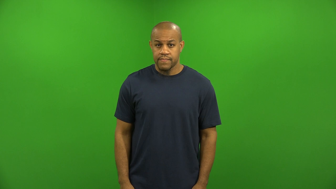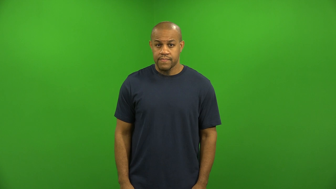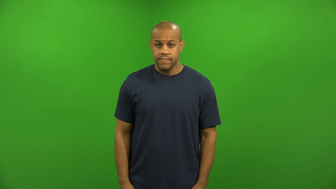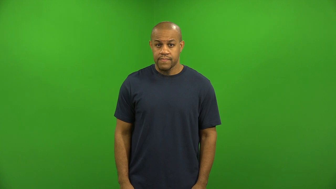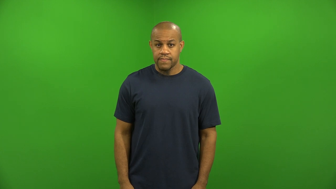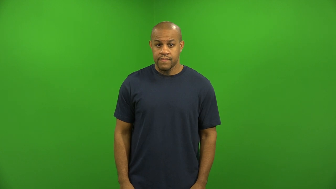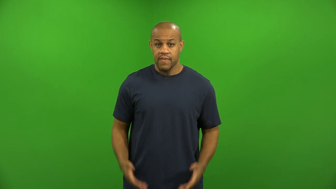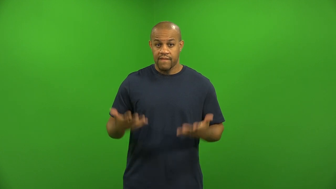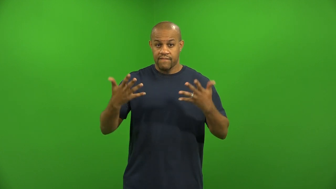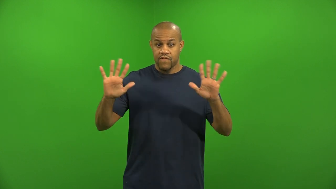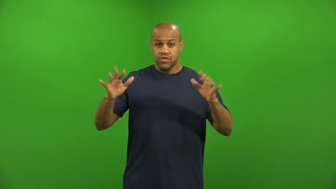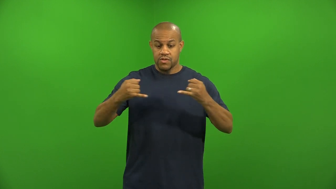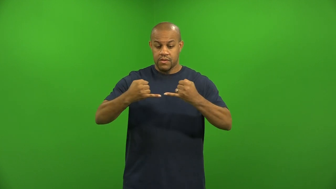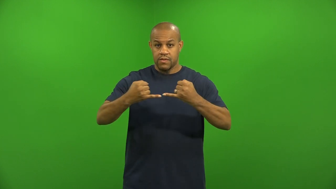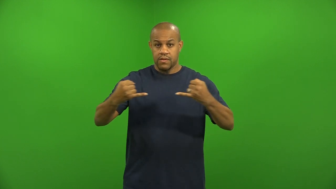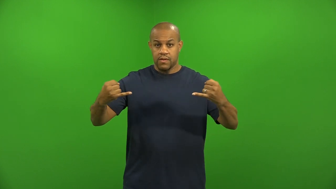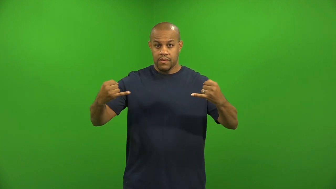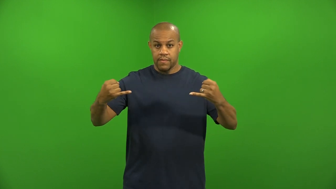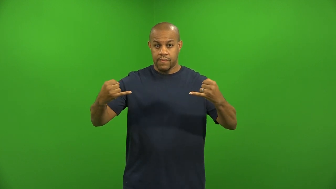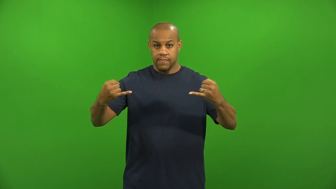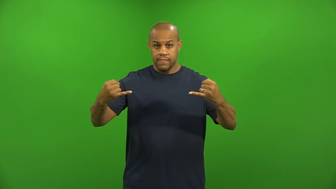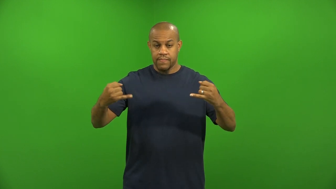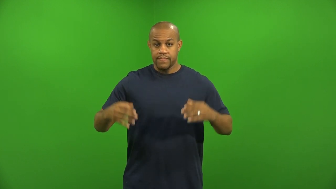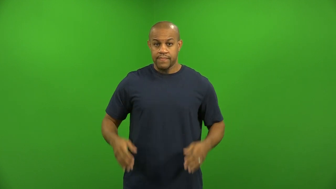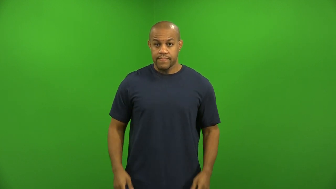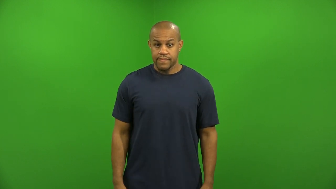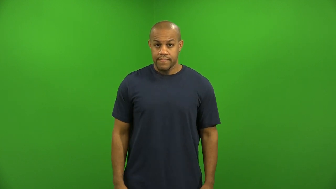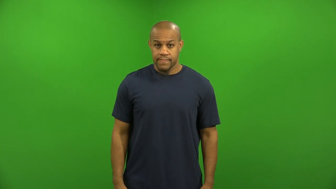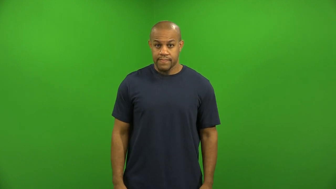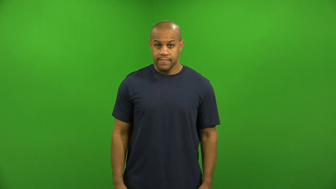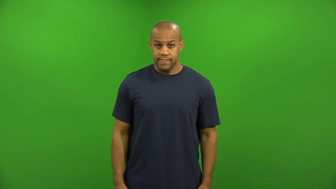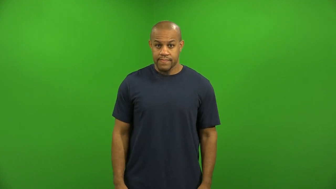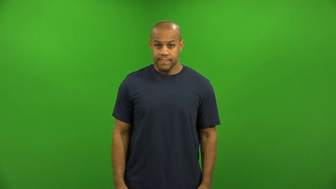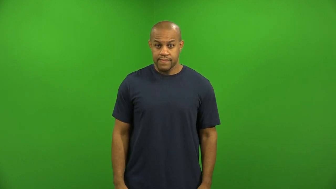Finish line